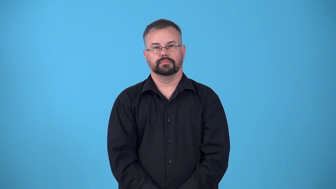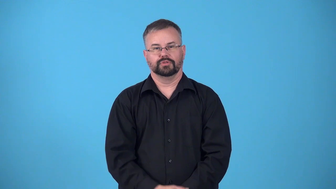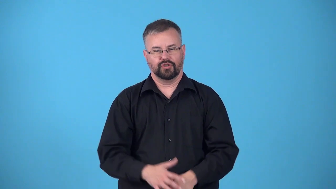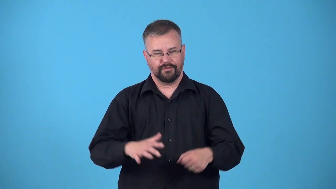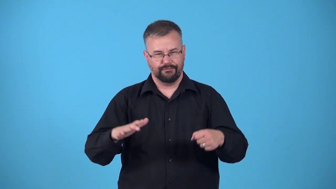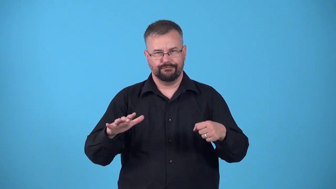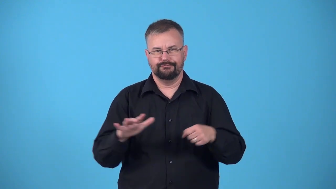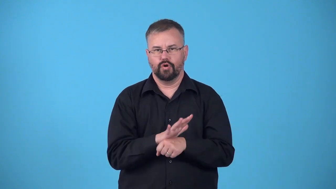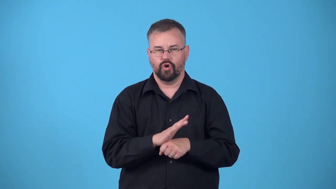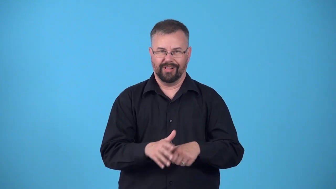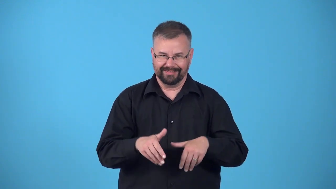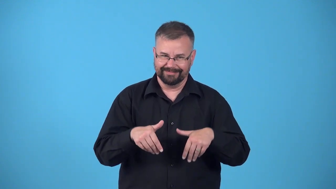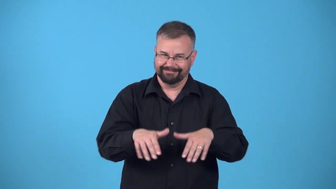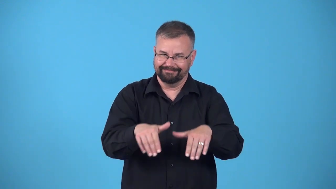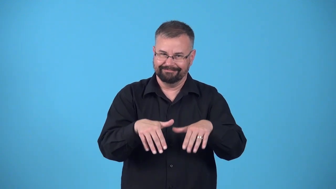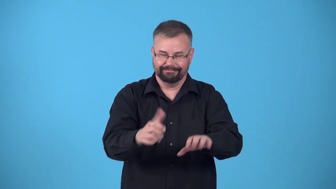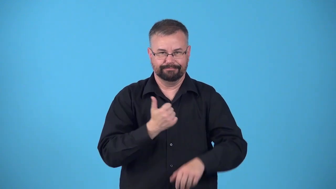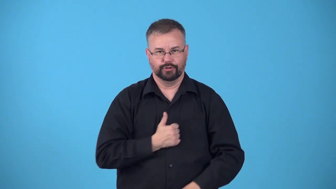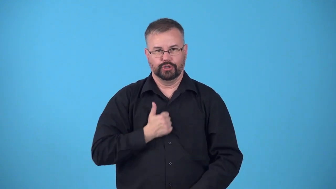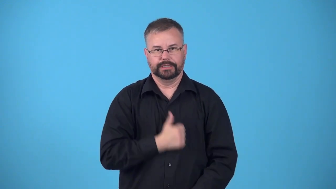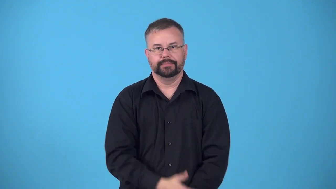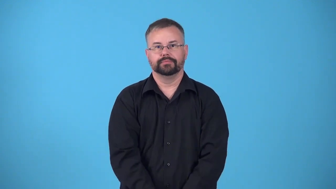turn away